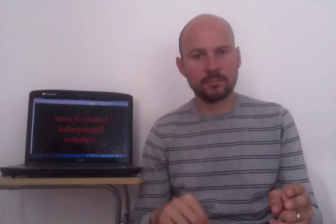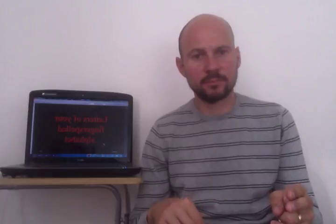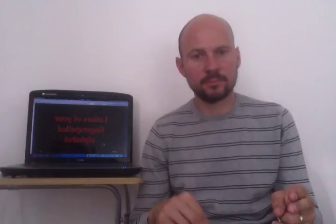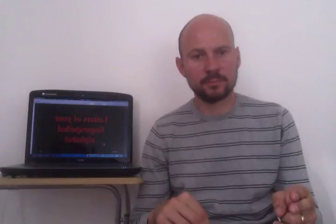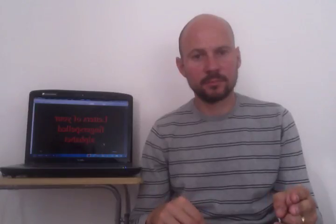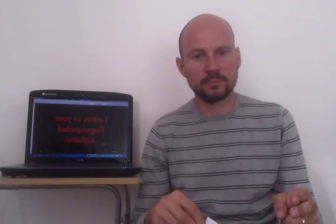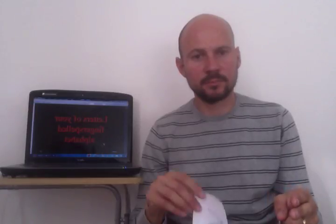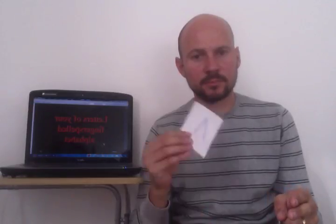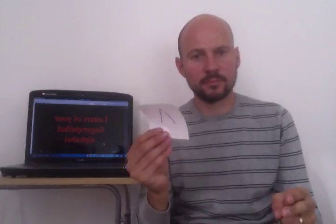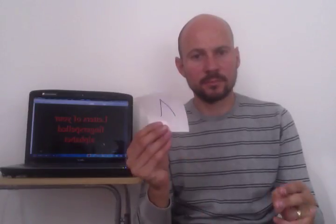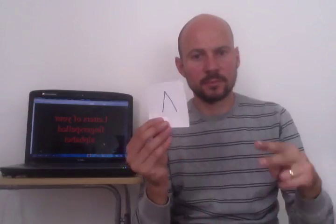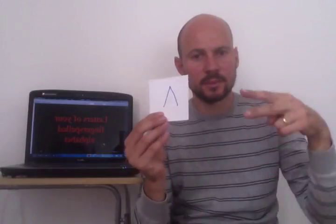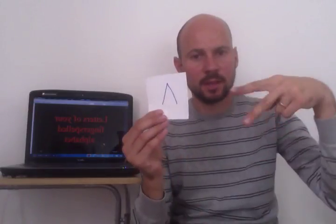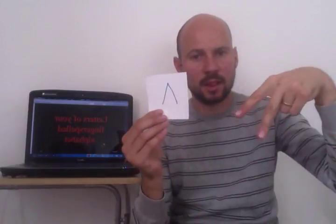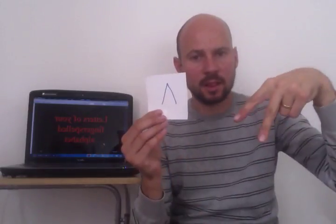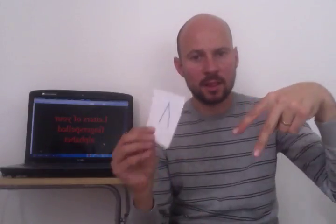lettercyrillicl